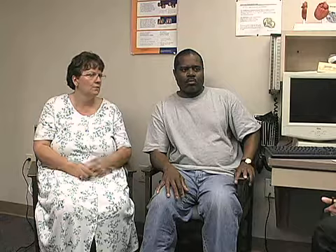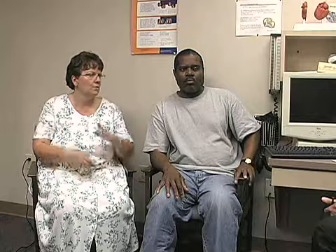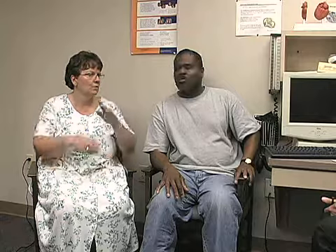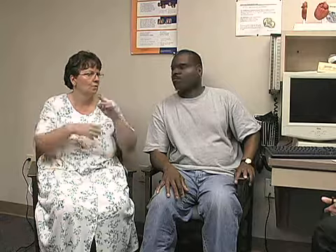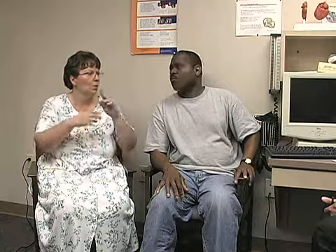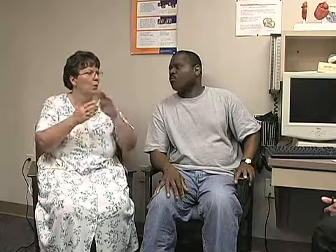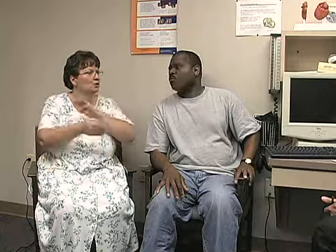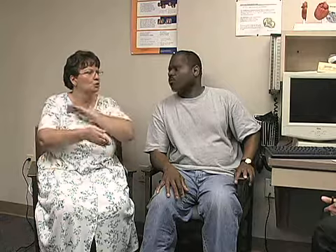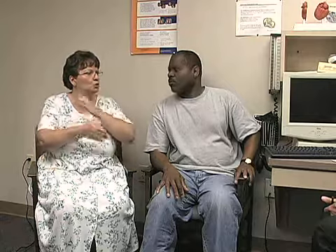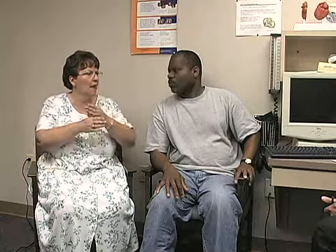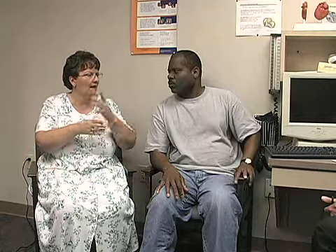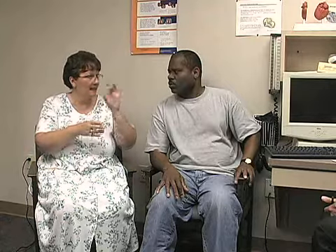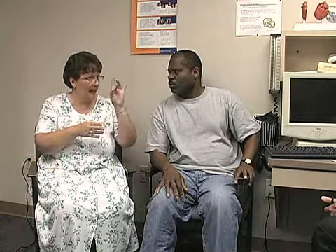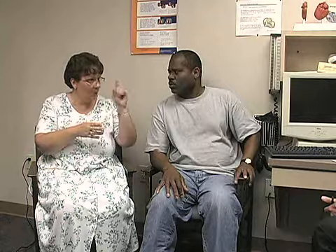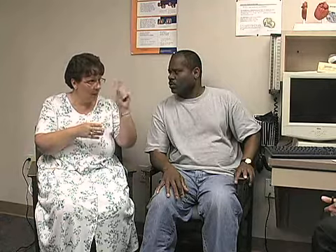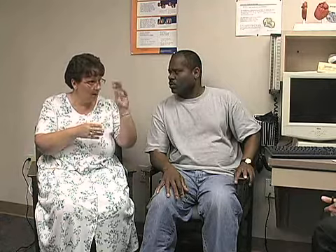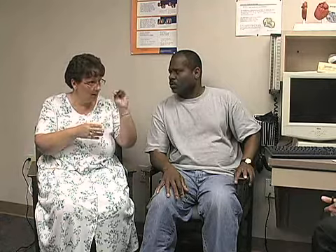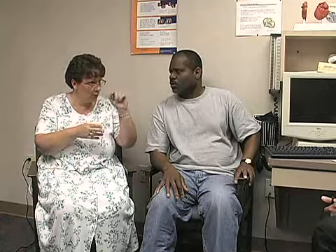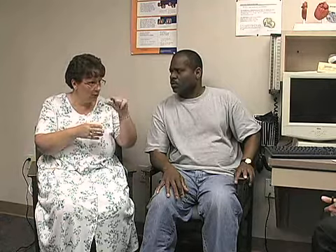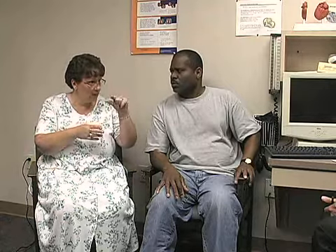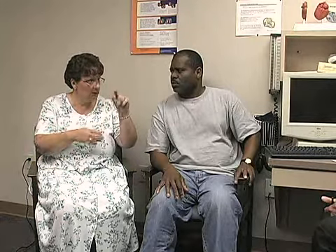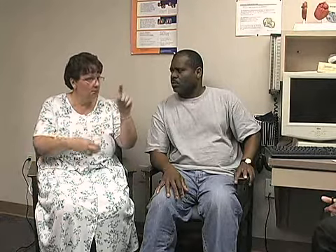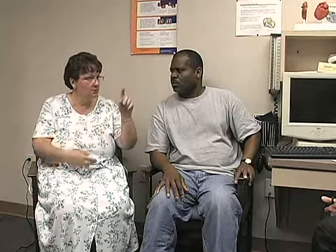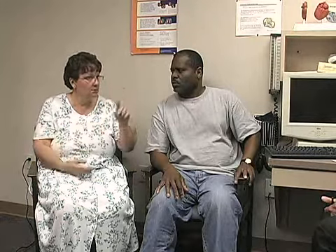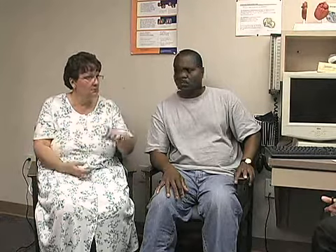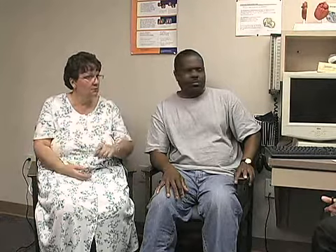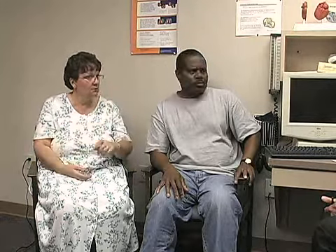14